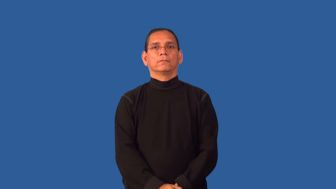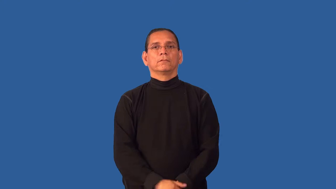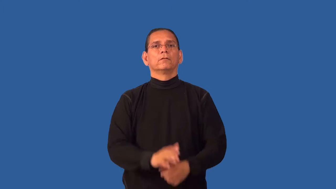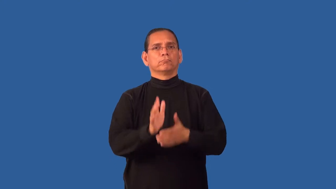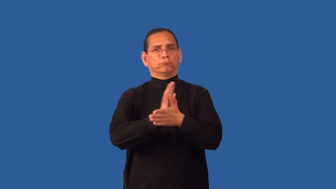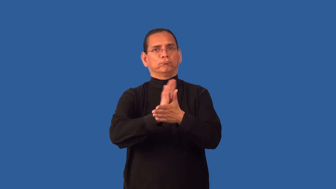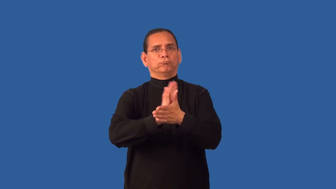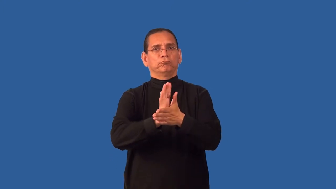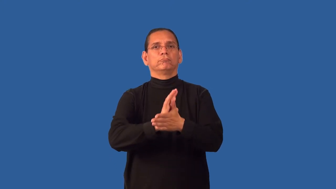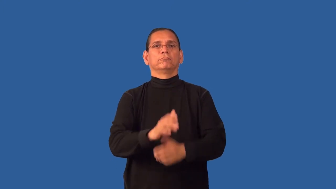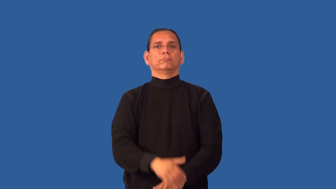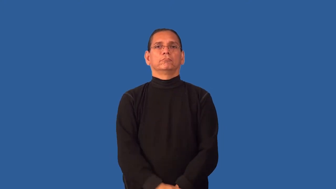flick-movie